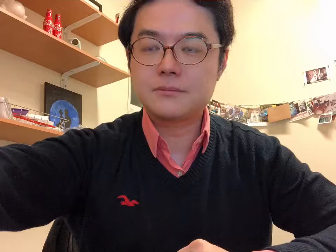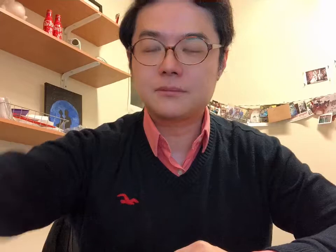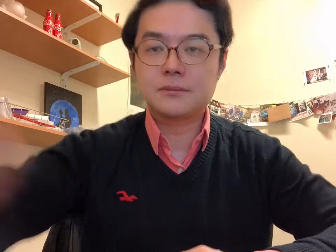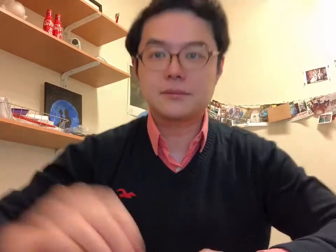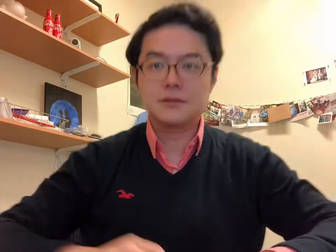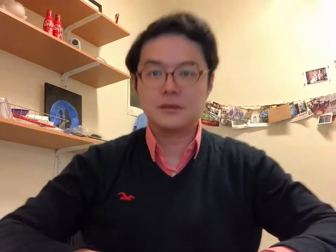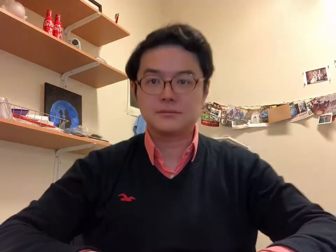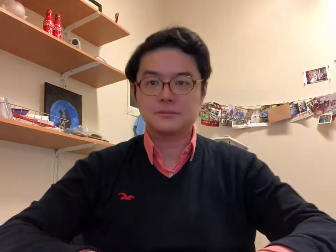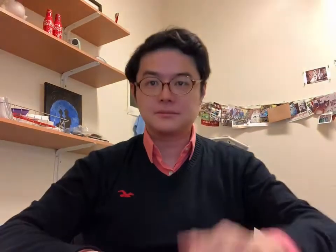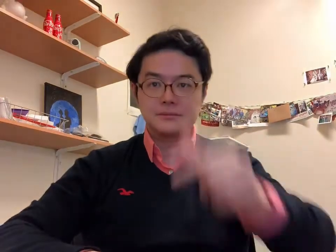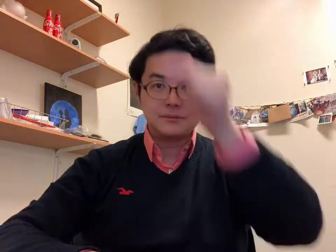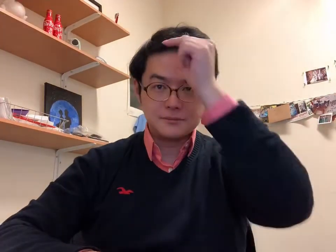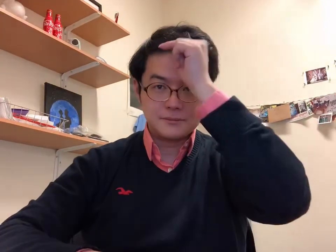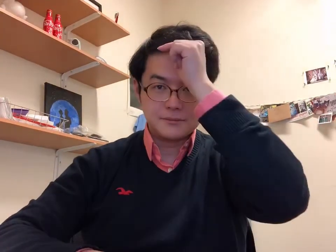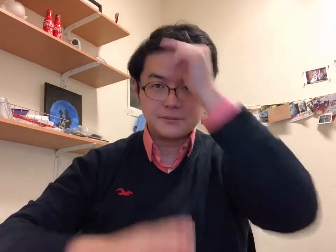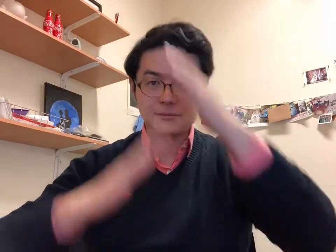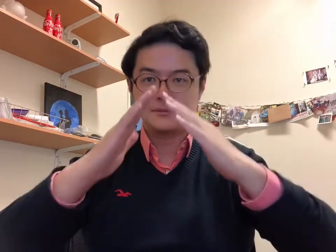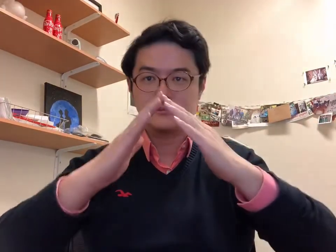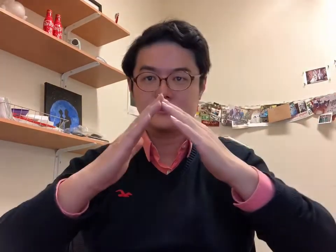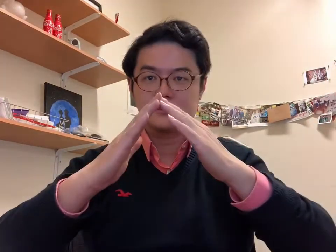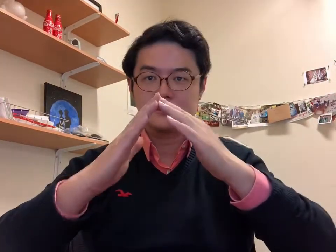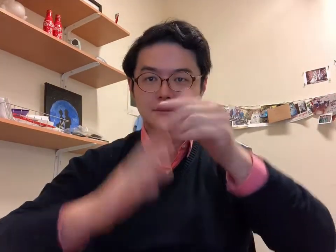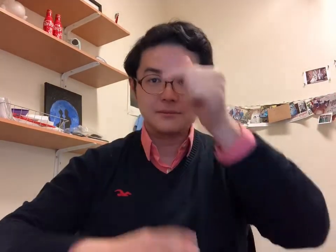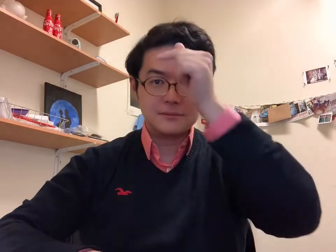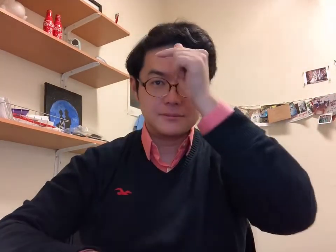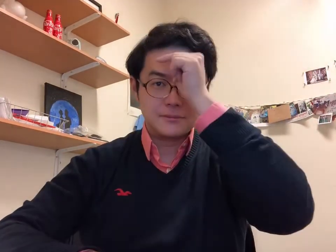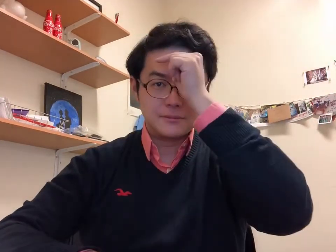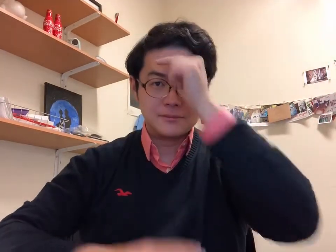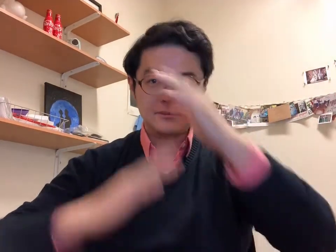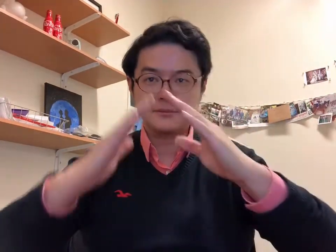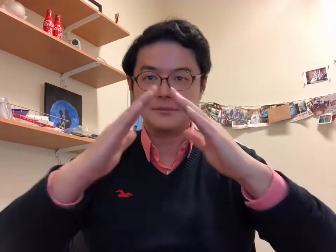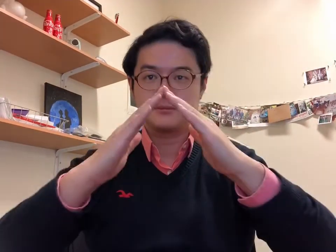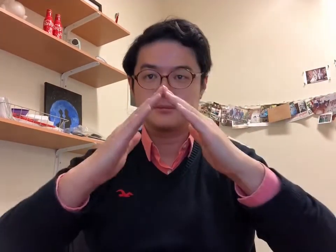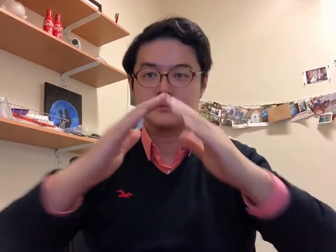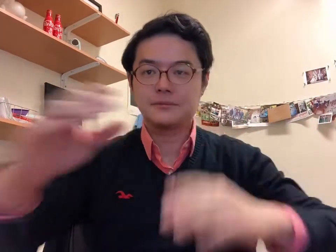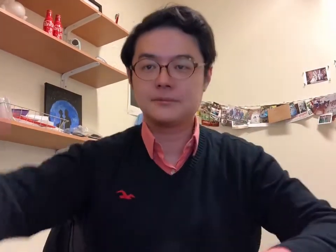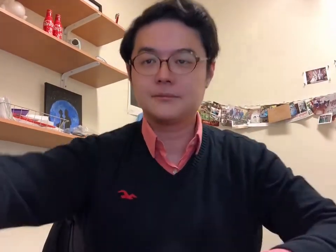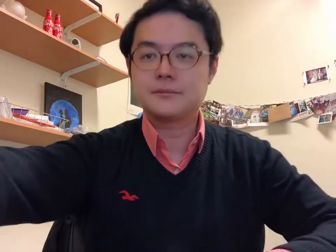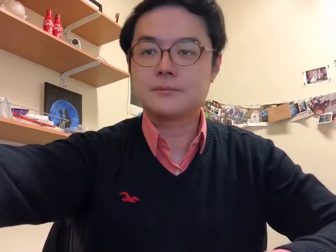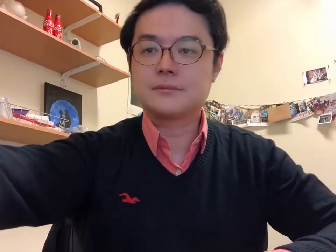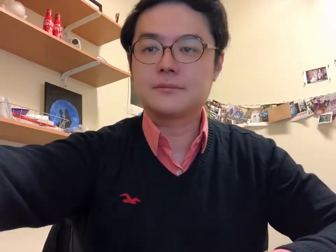Hospital